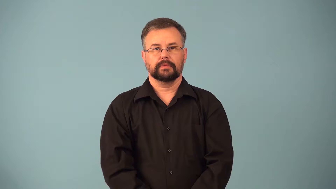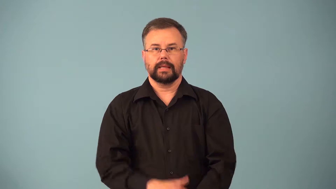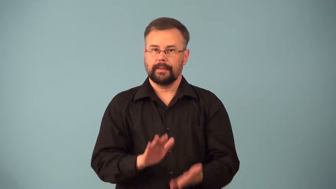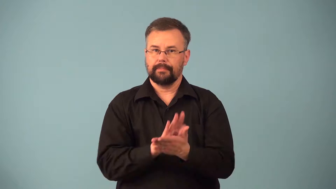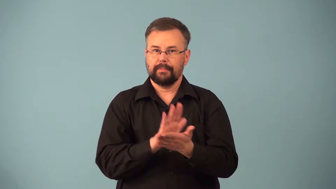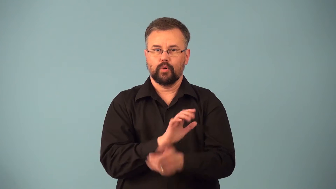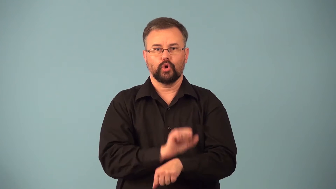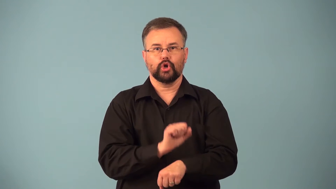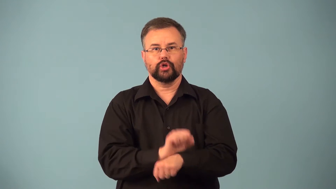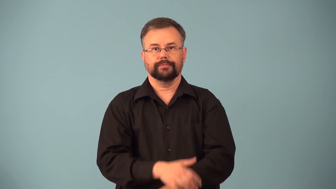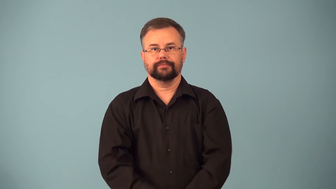paperwork